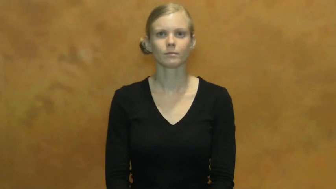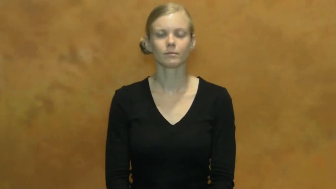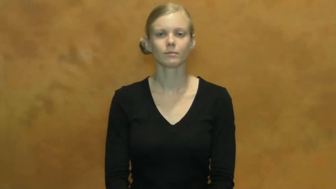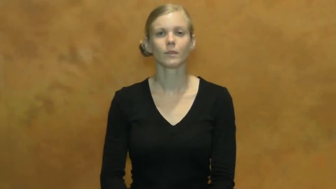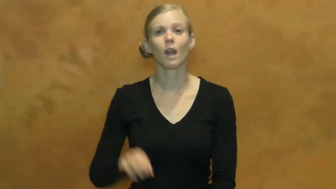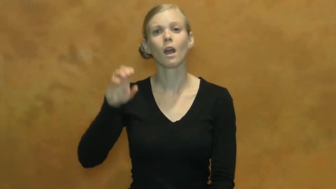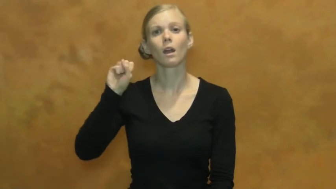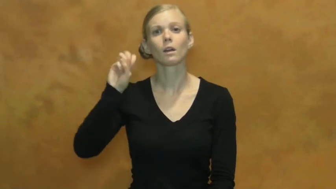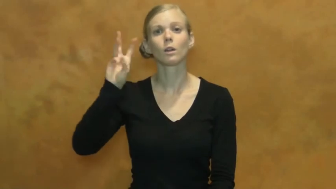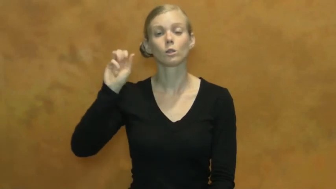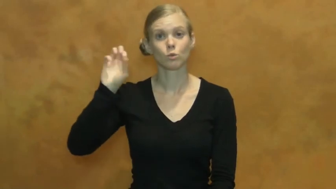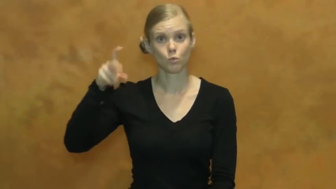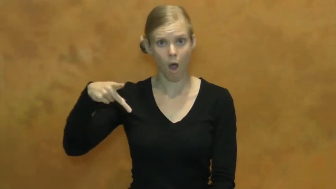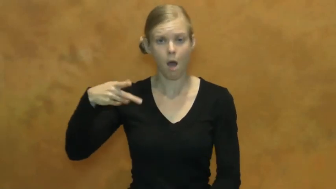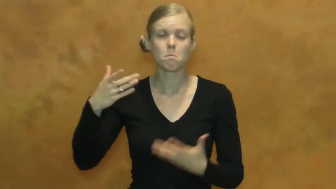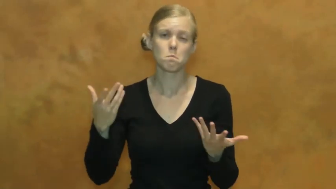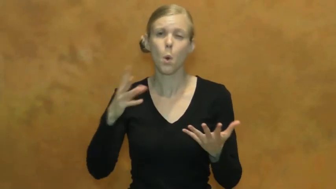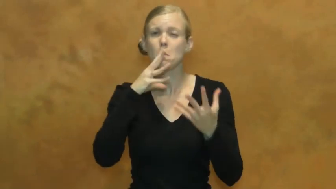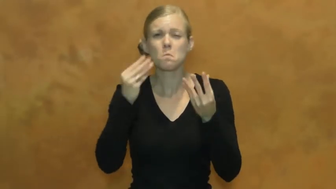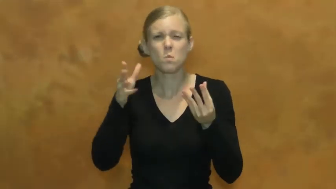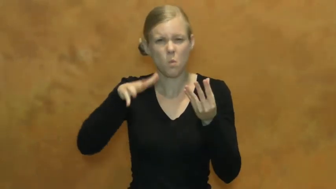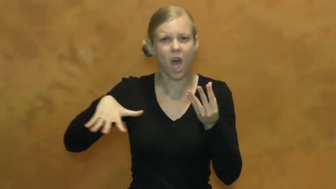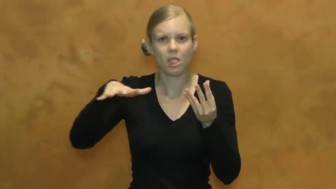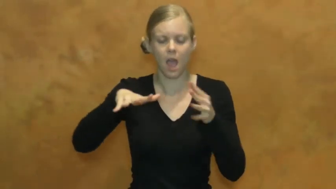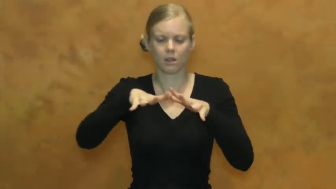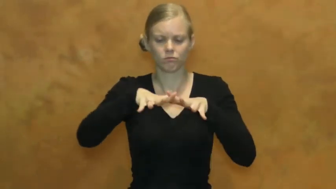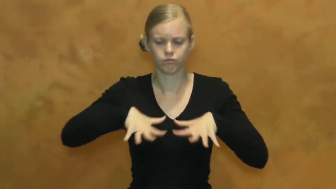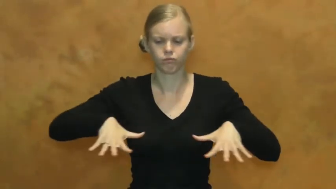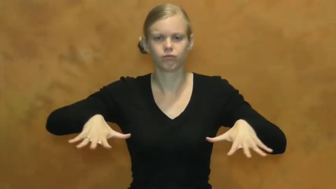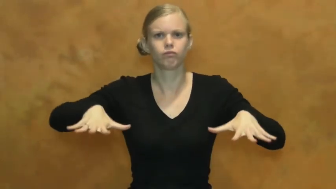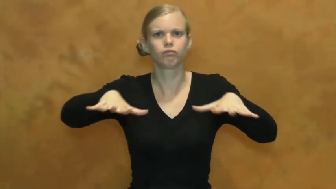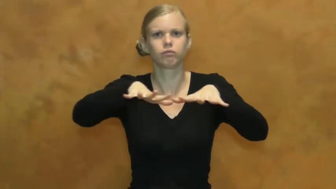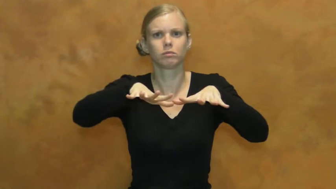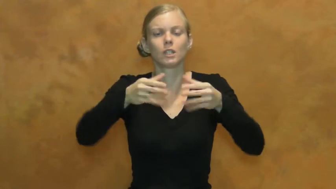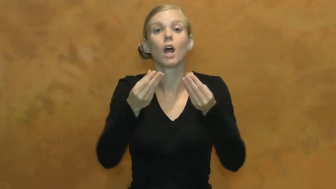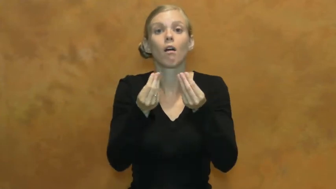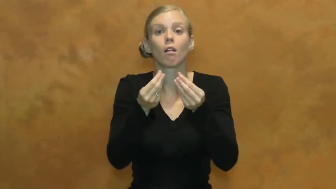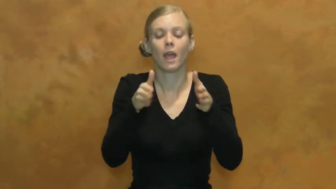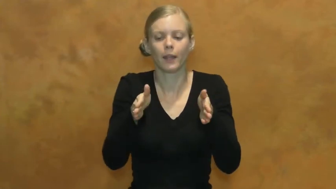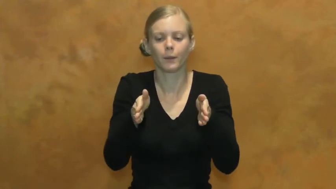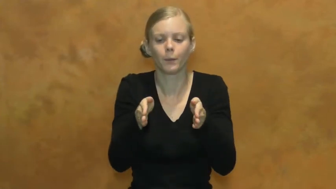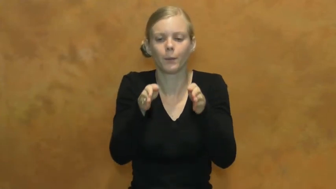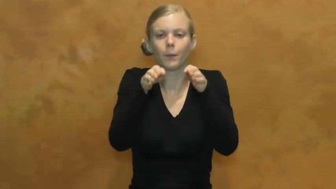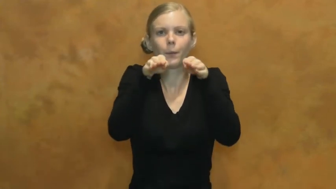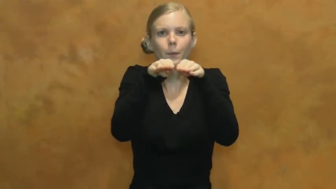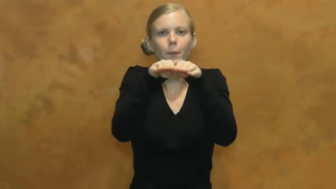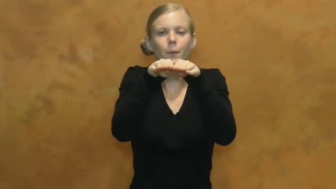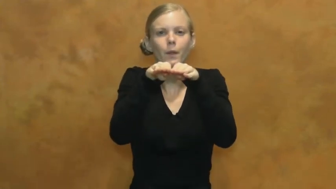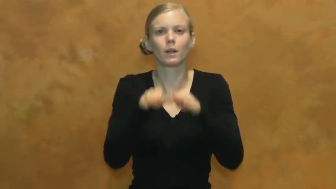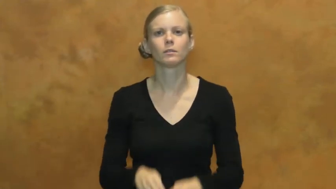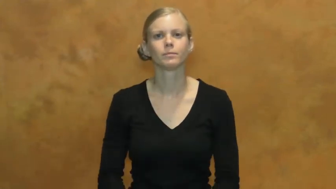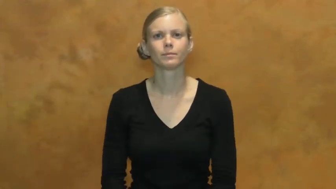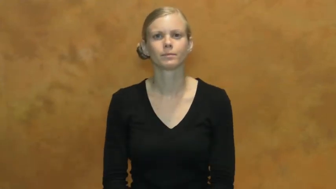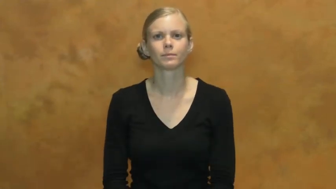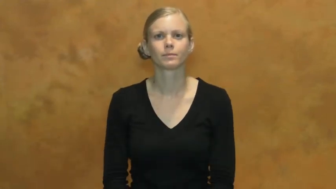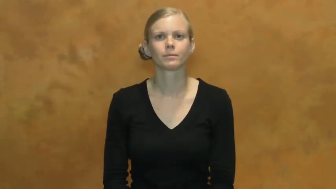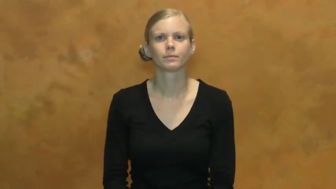hammock